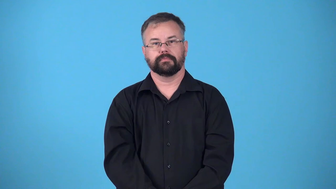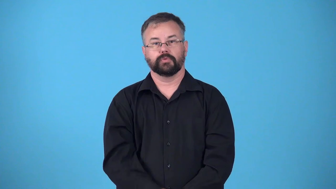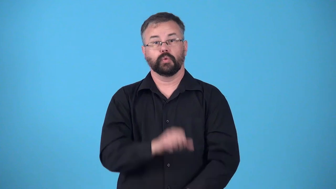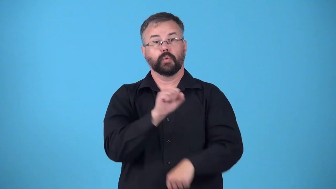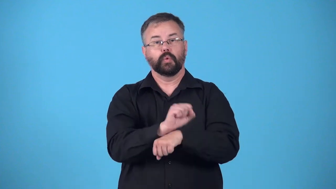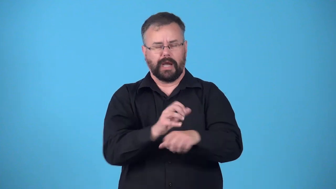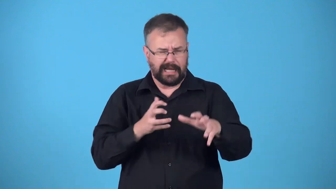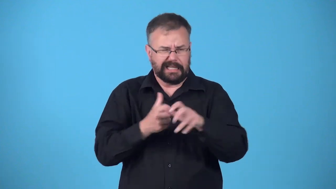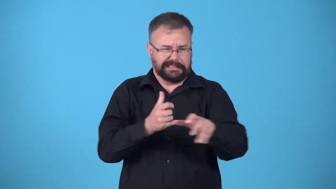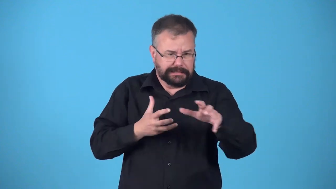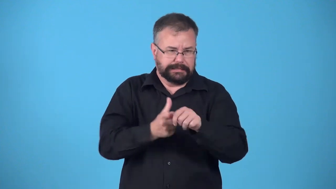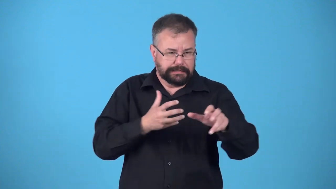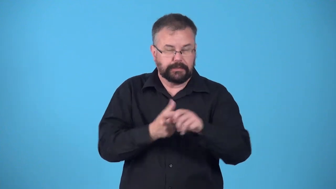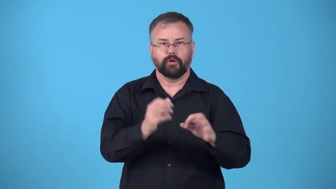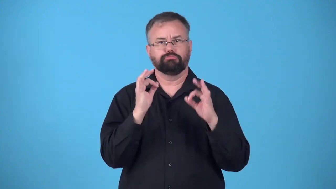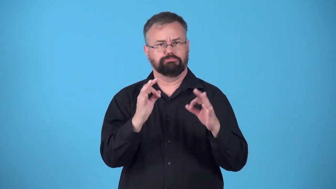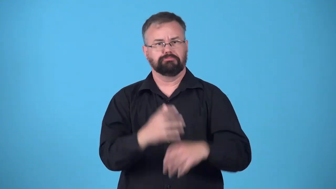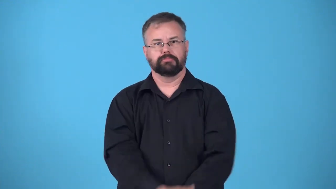catch up,catch up on